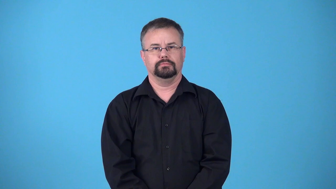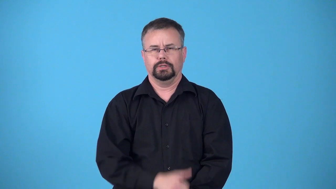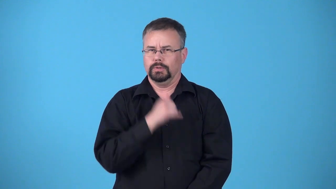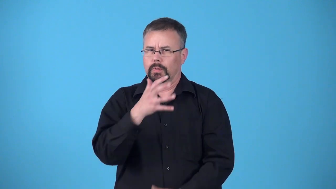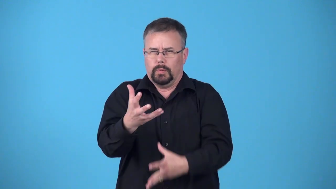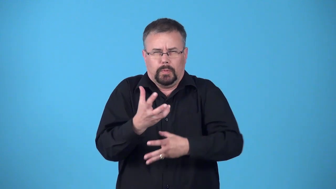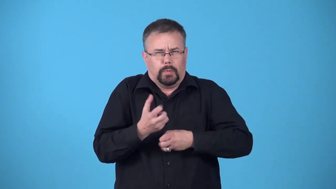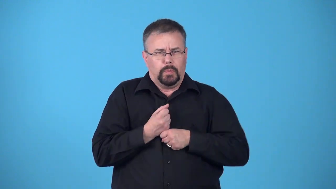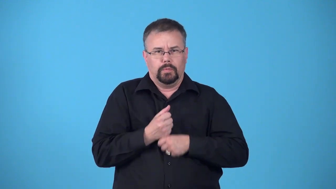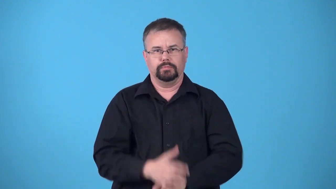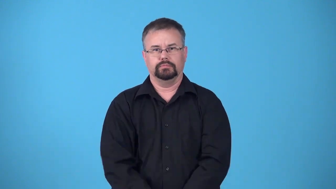pull no punches,not hold back